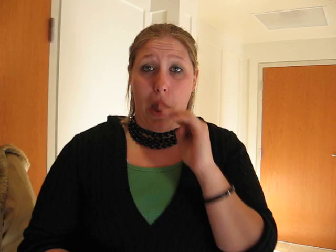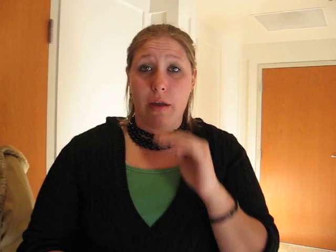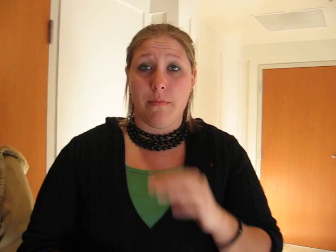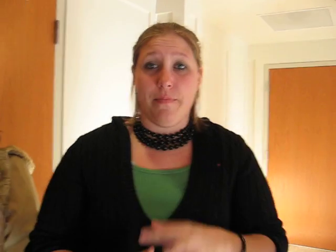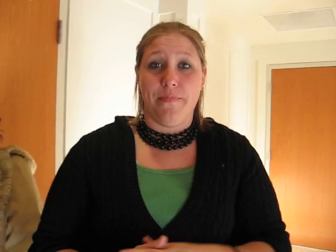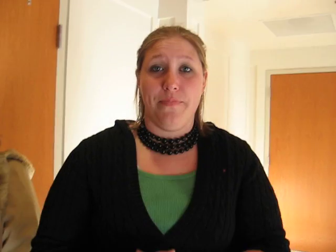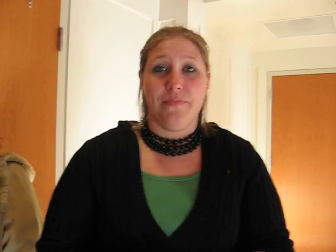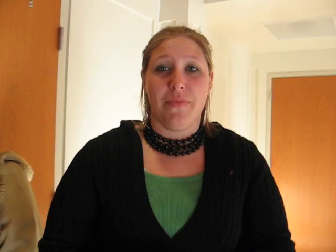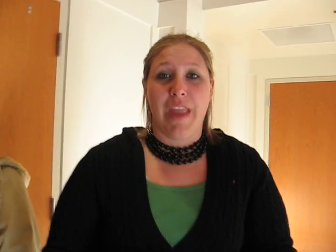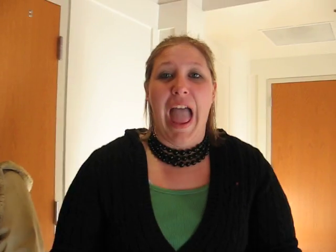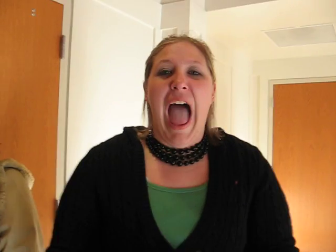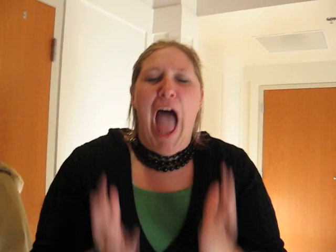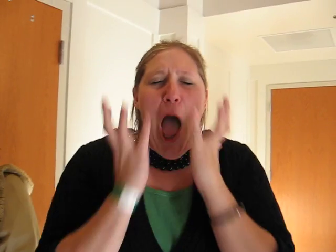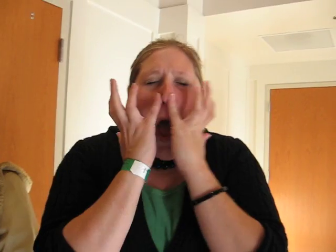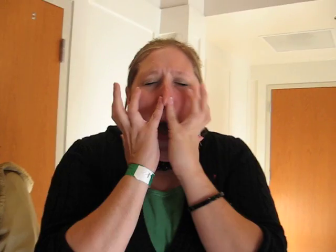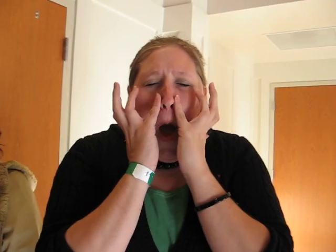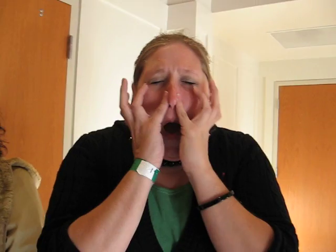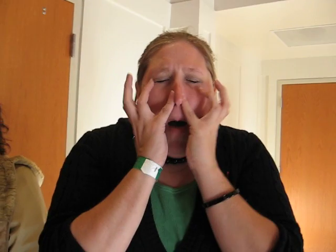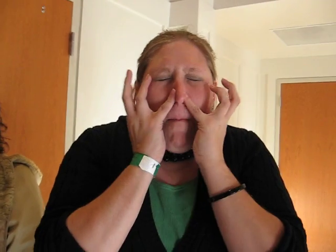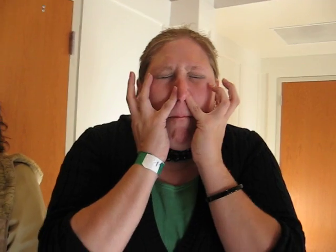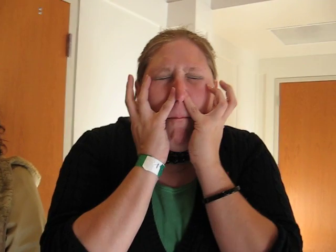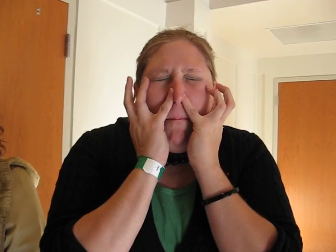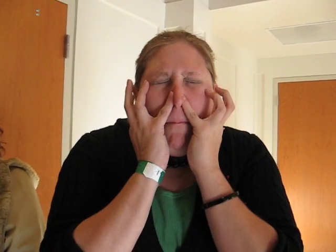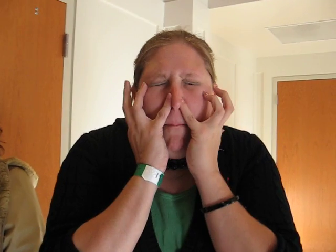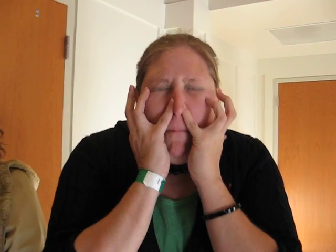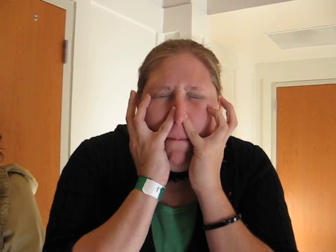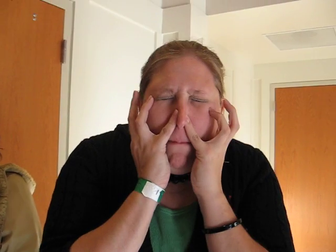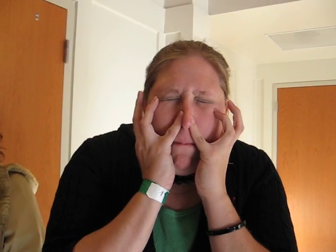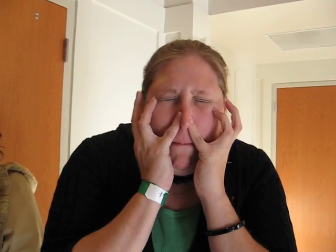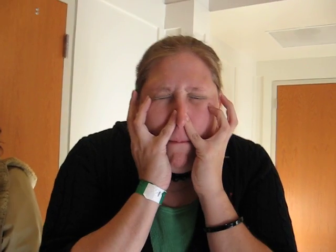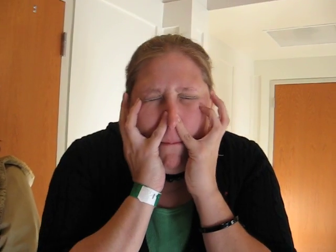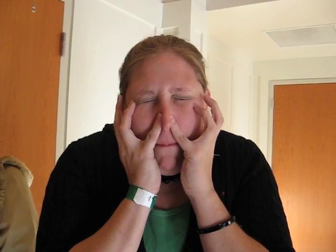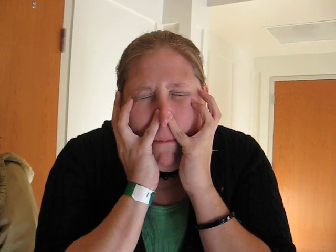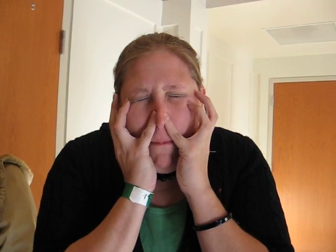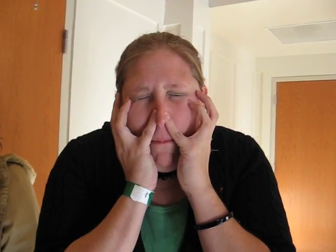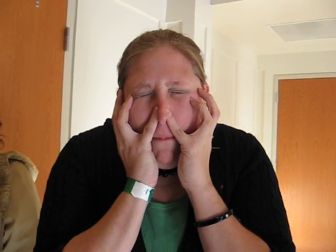shut your face